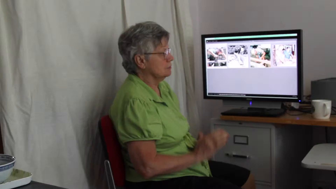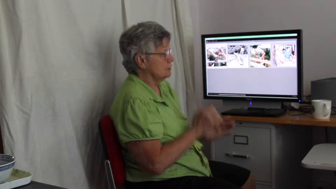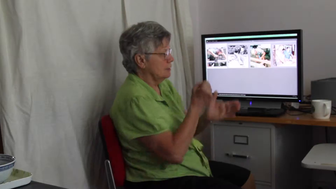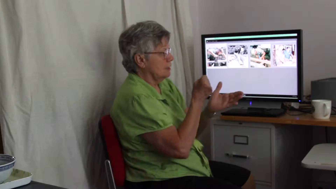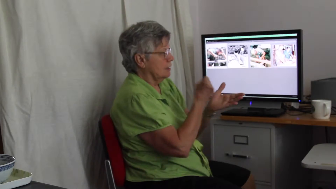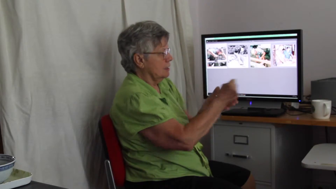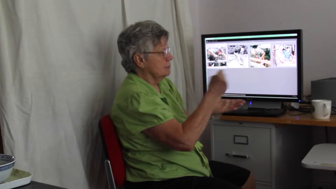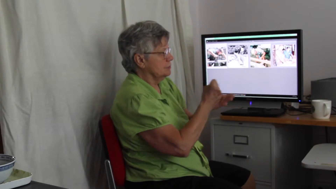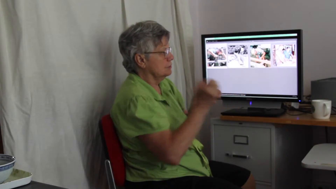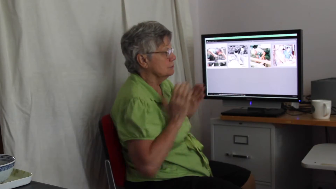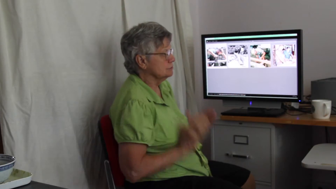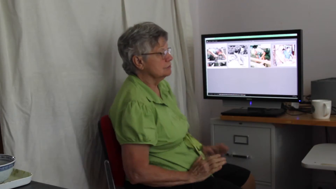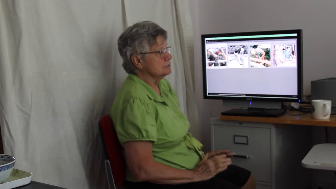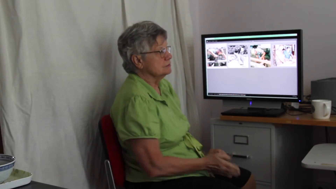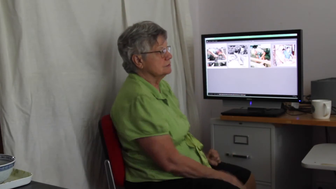CARPENTER